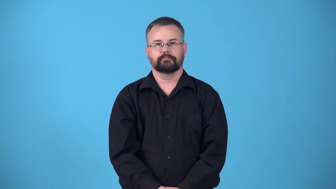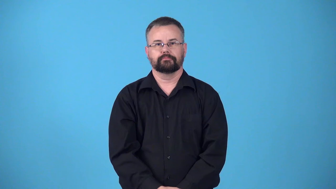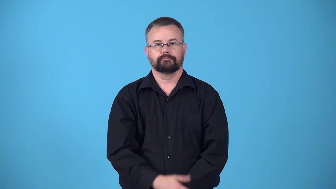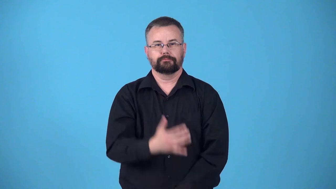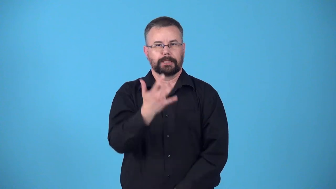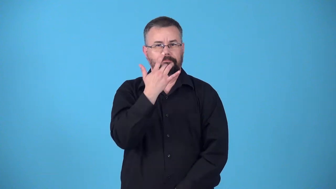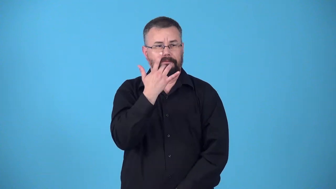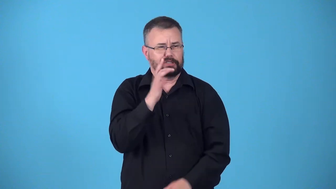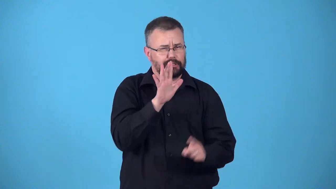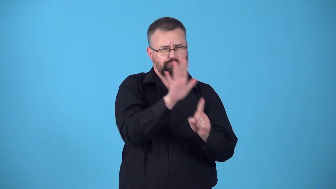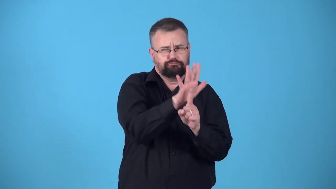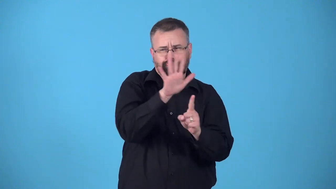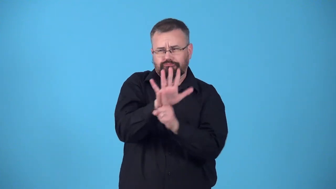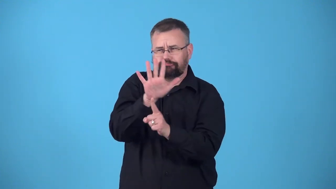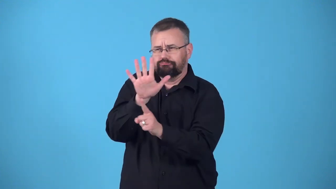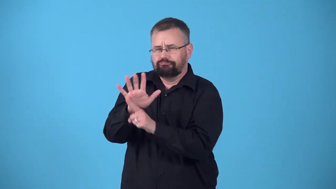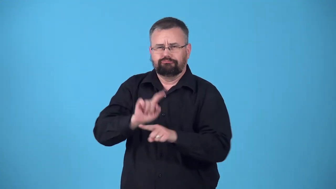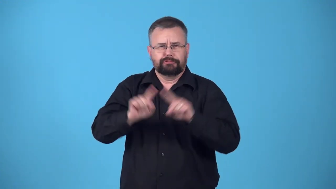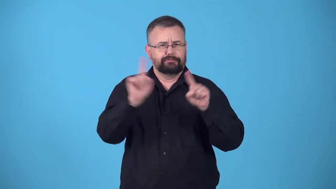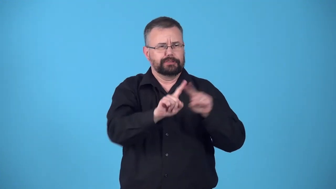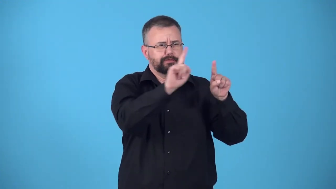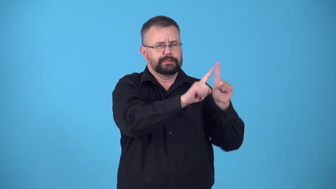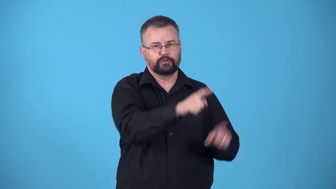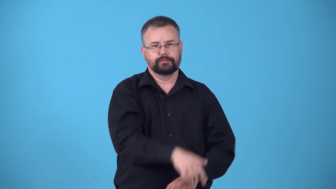each to their own